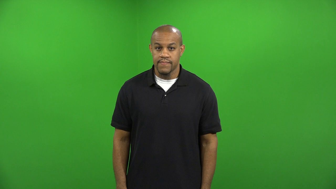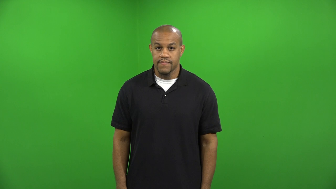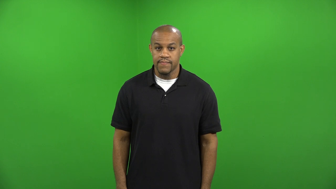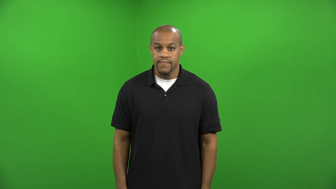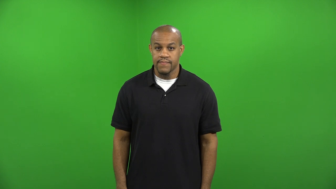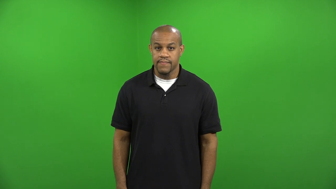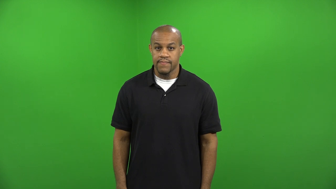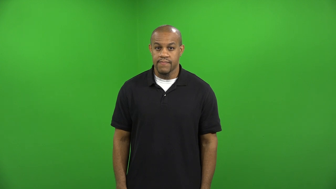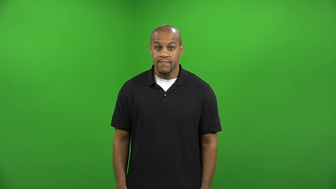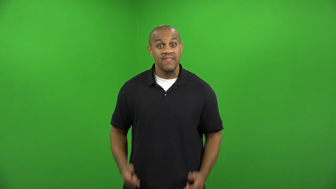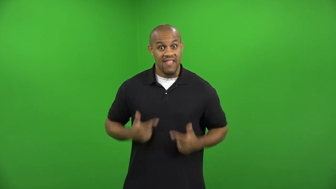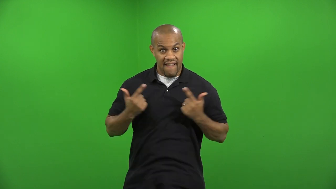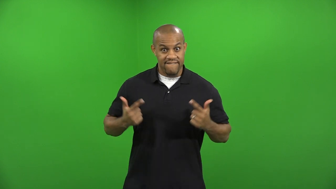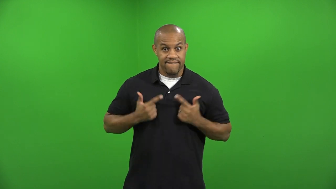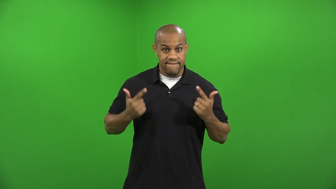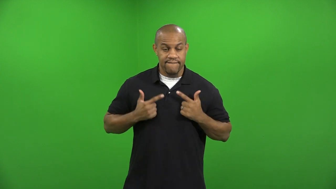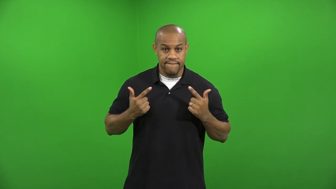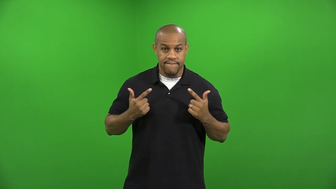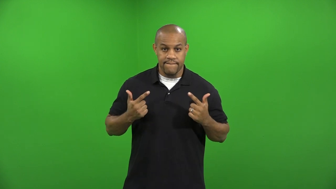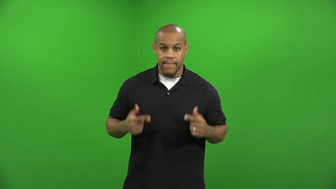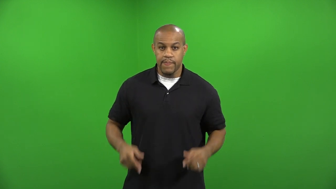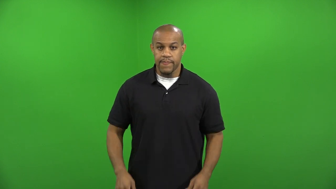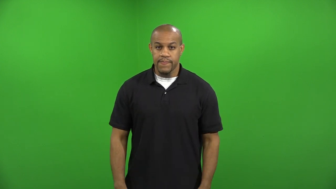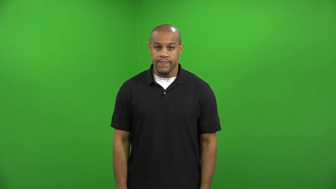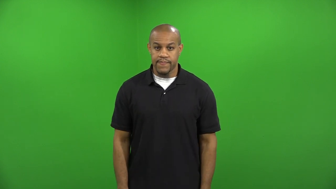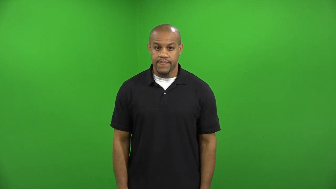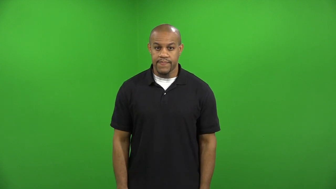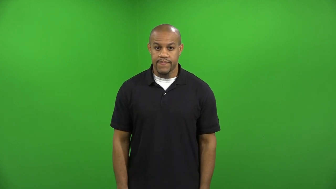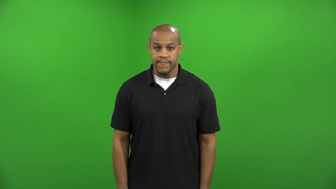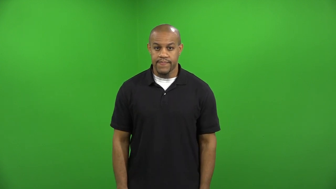Live ball